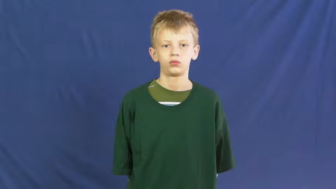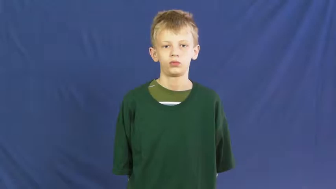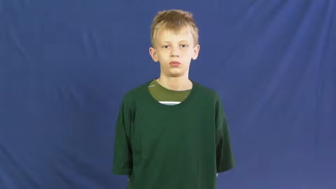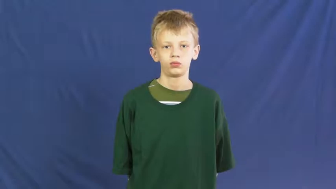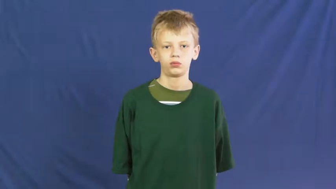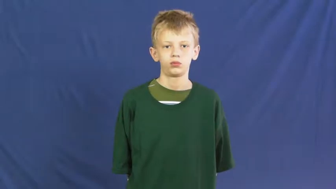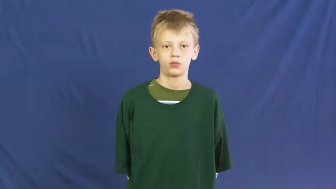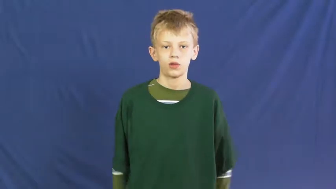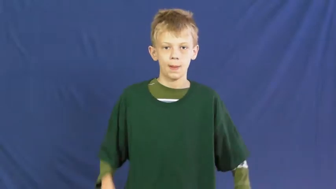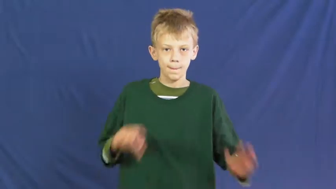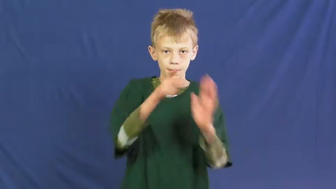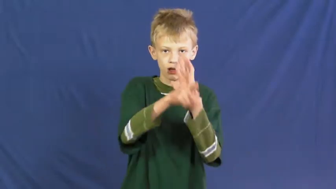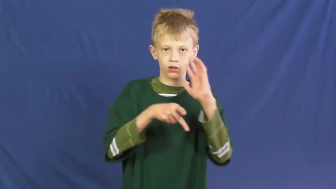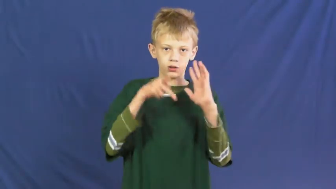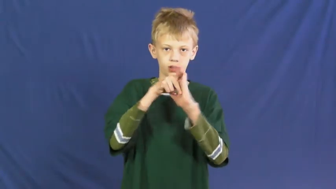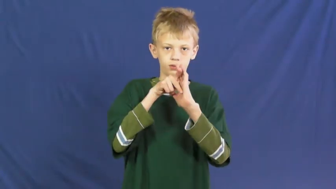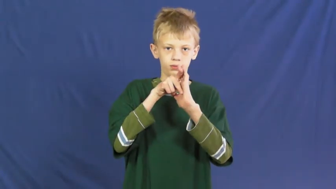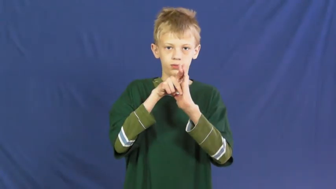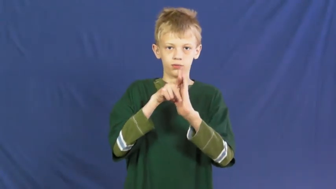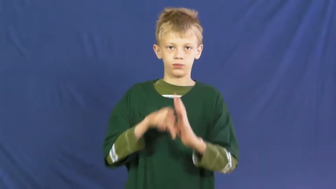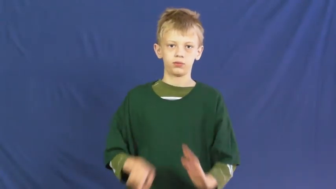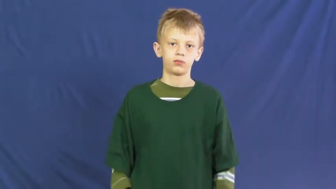period,chapter-time